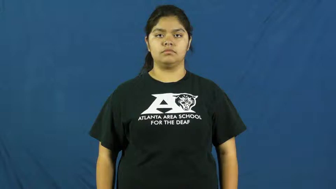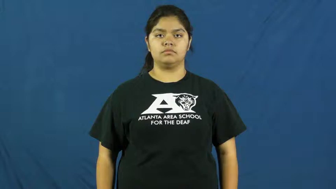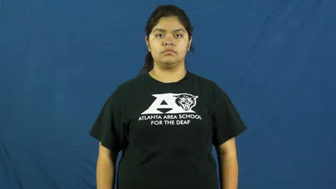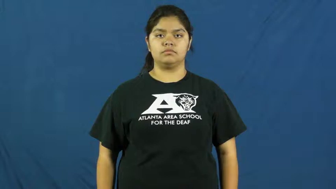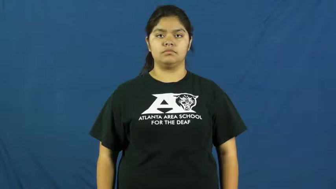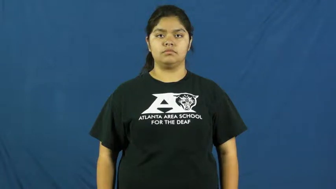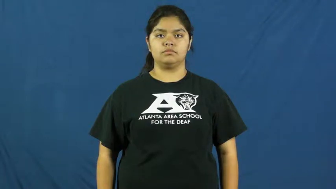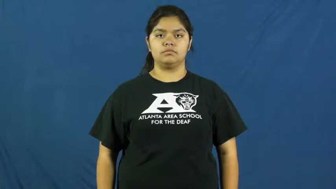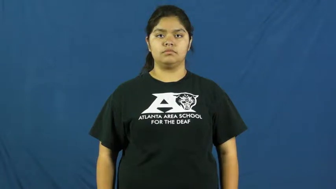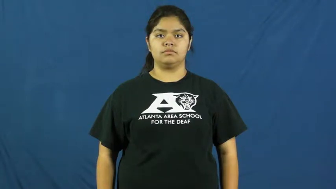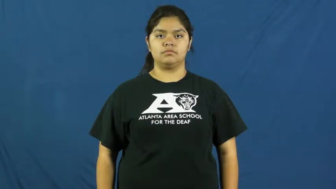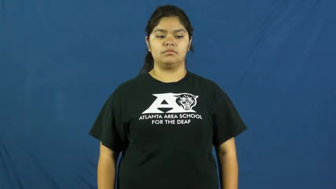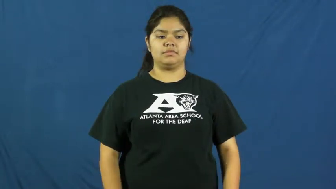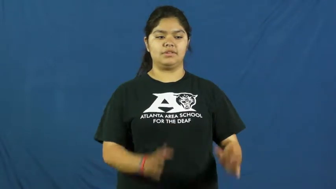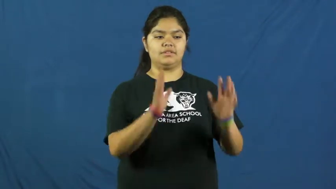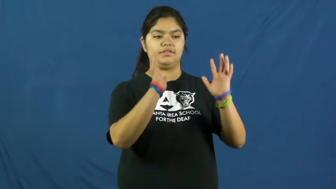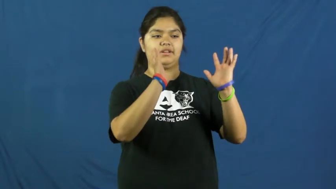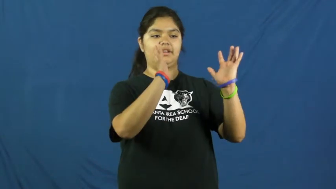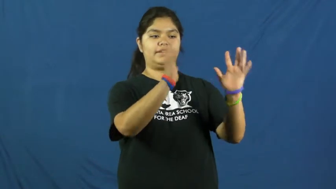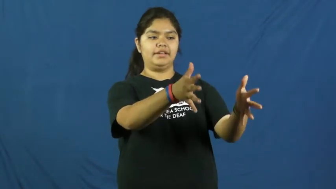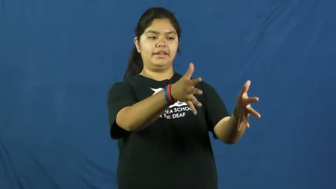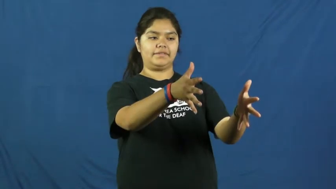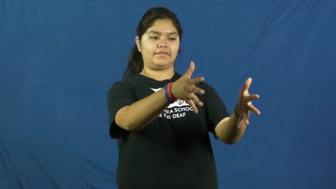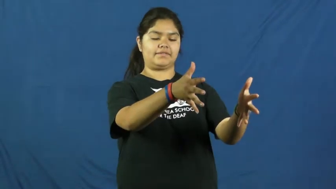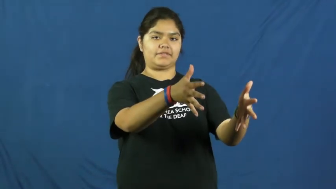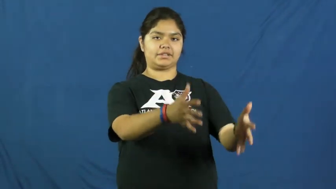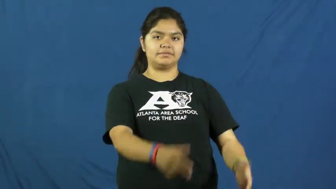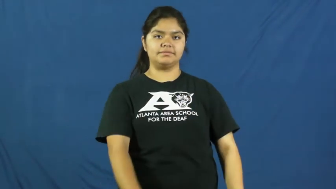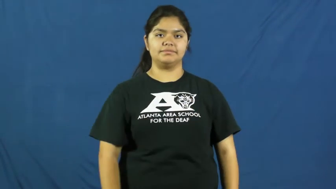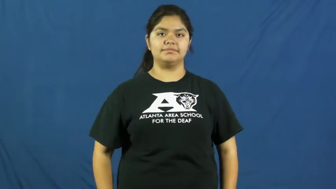drop off-leave